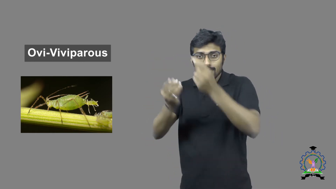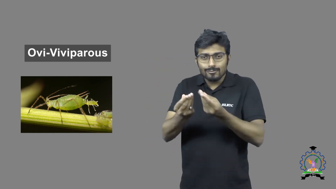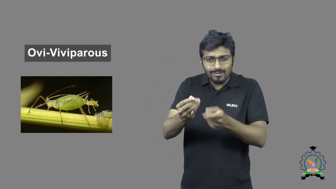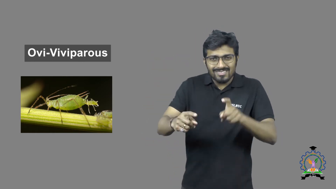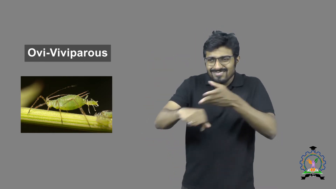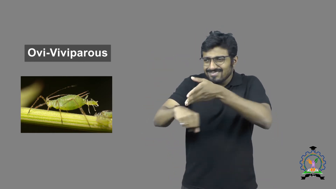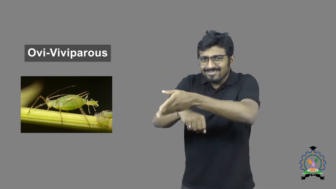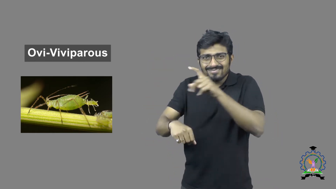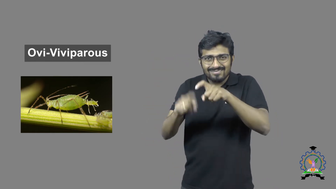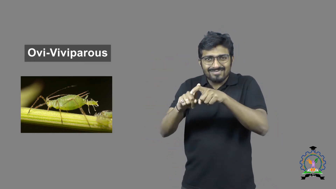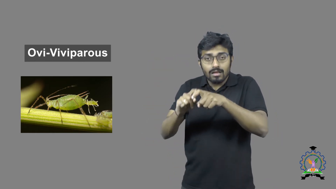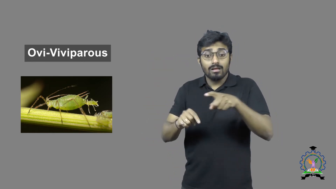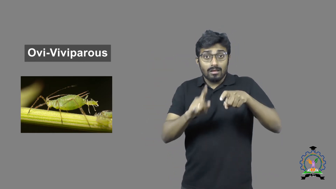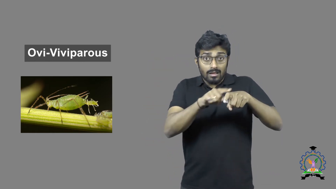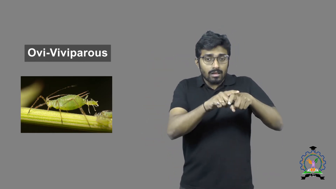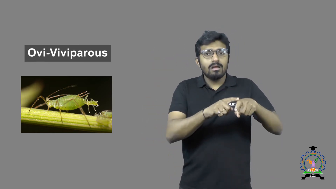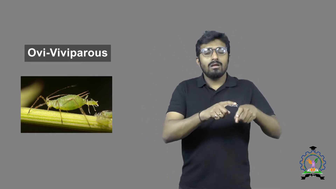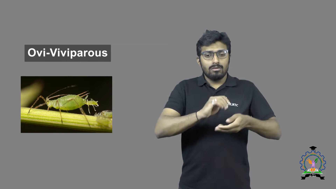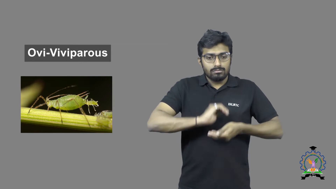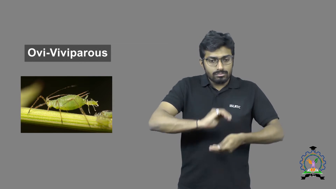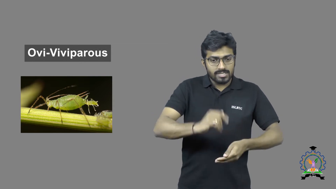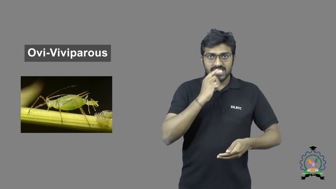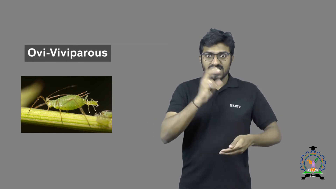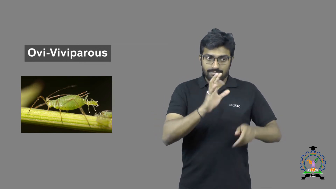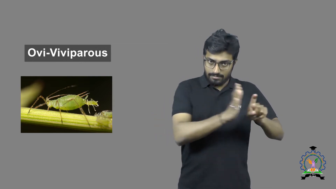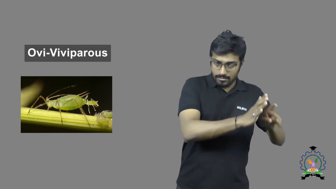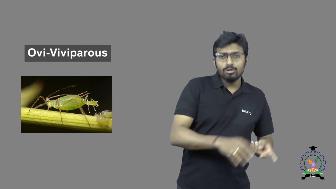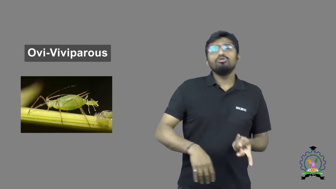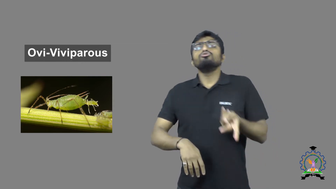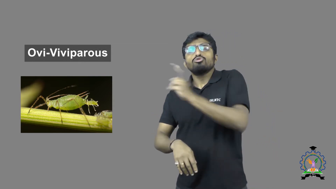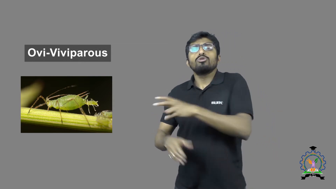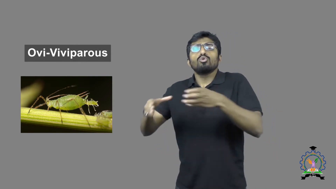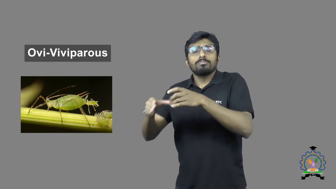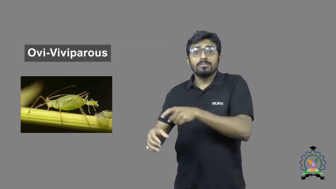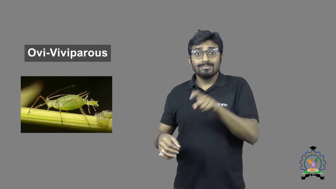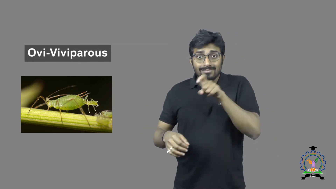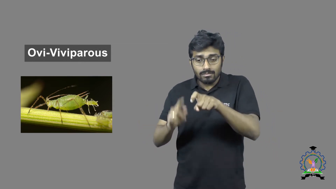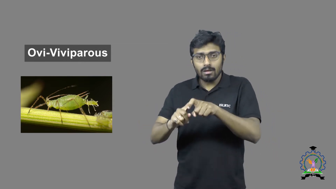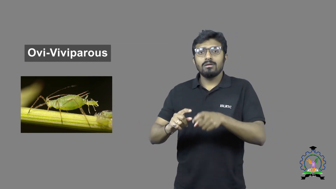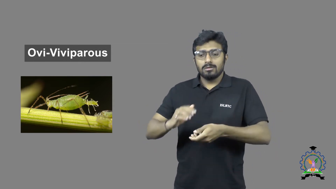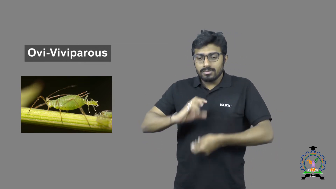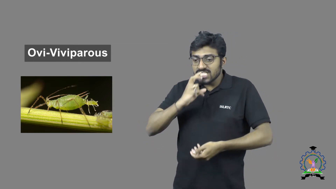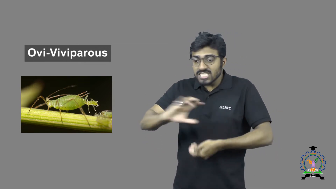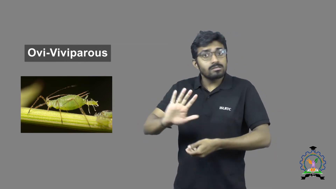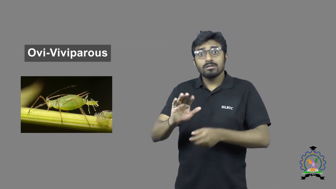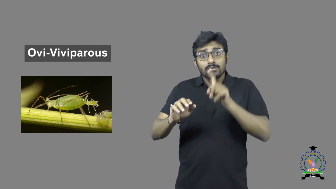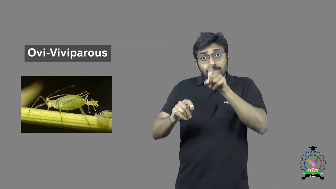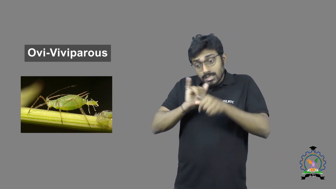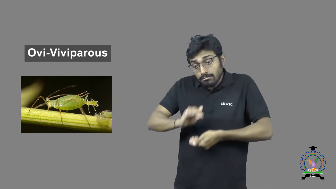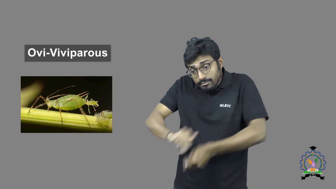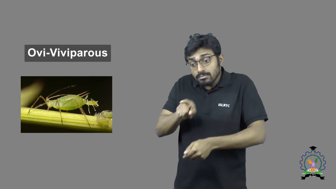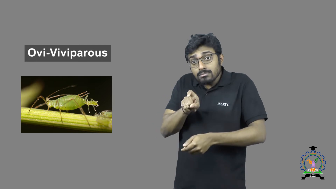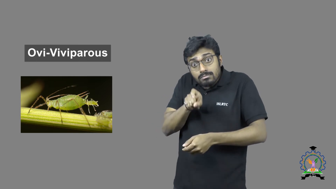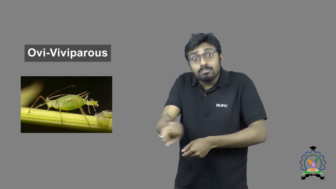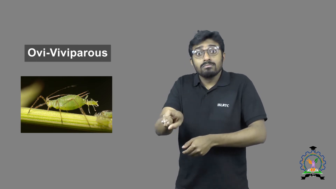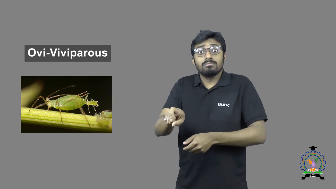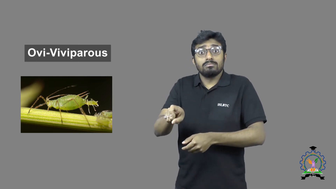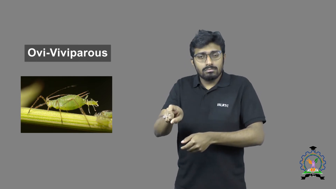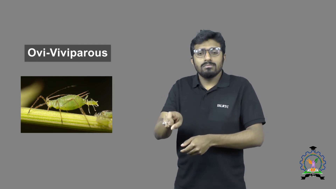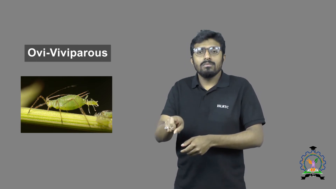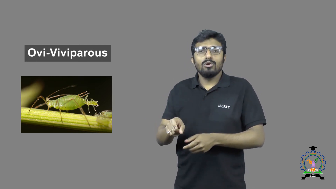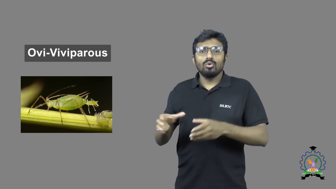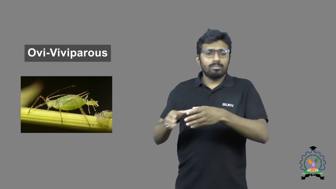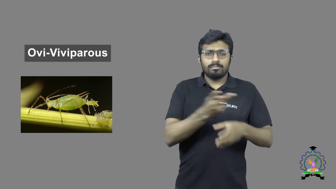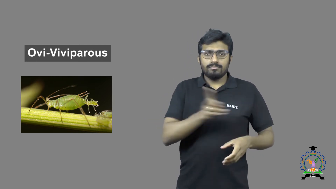Ovi Viviparous